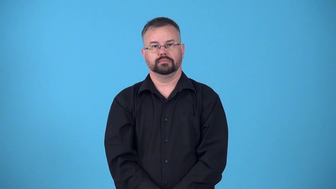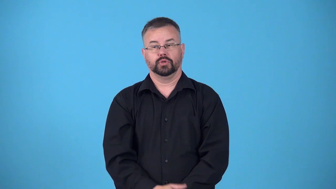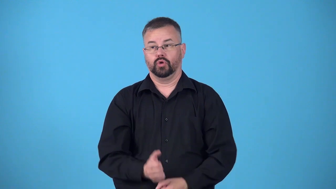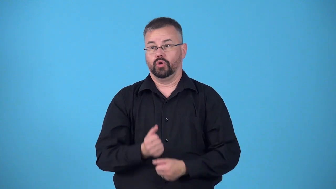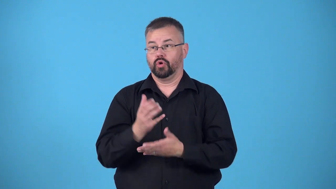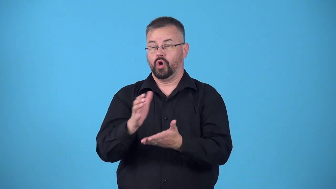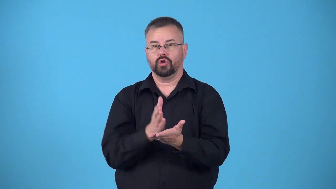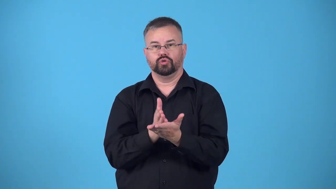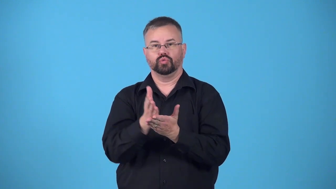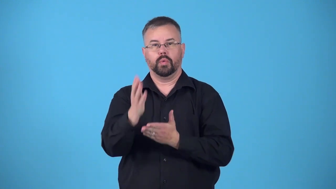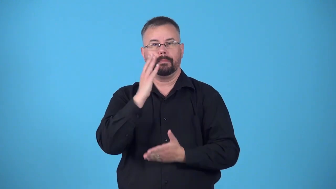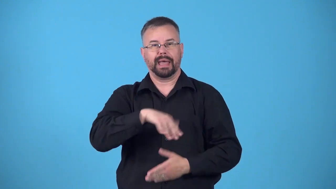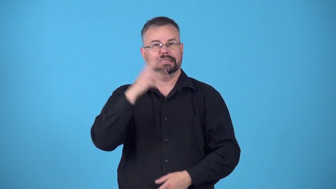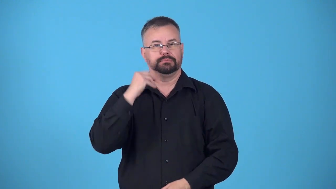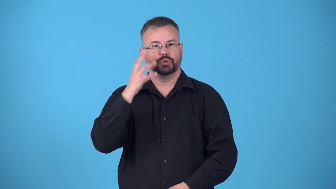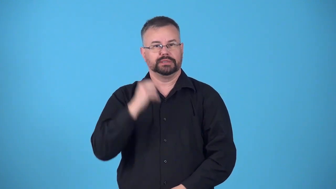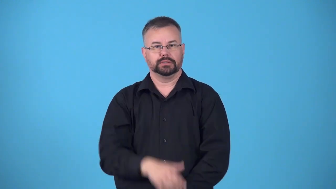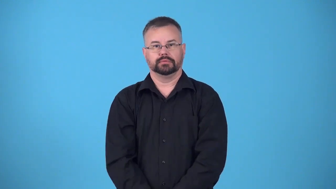put through